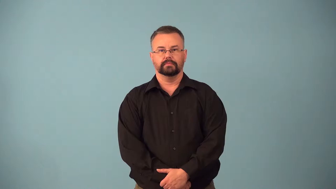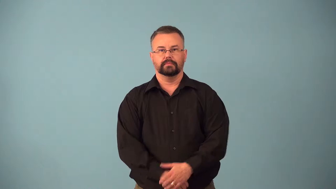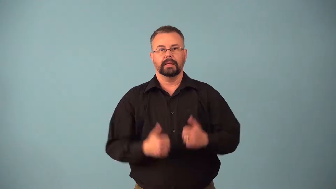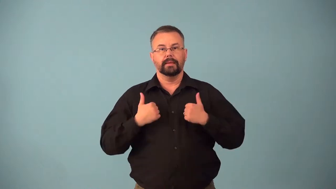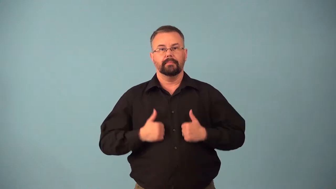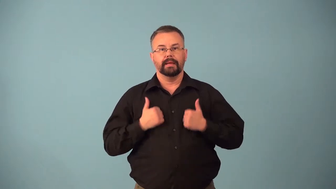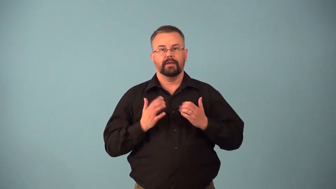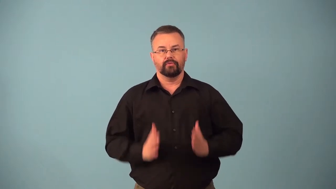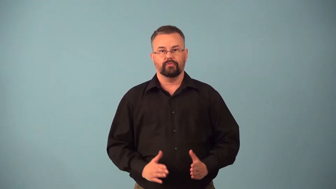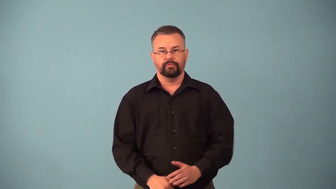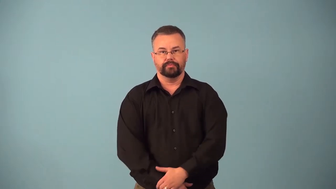bather